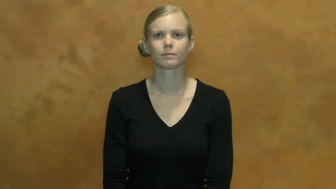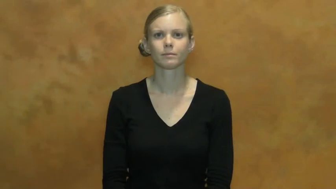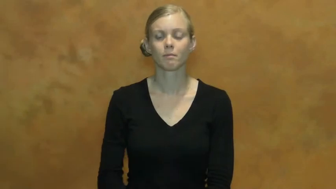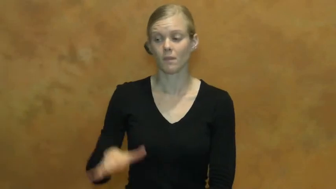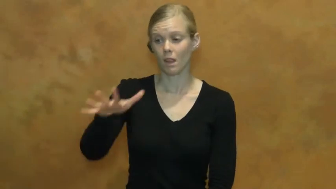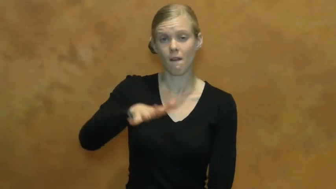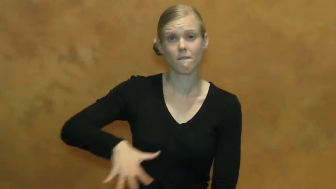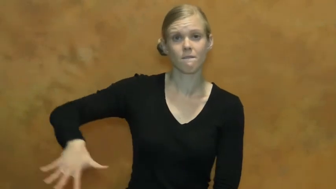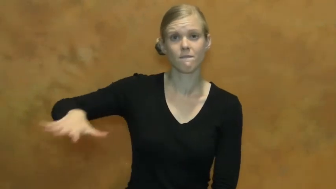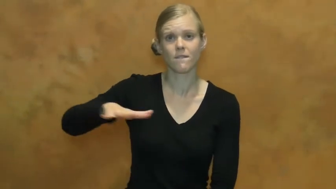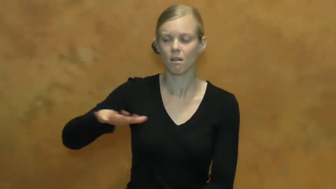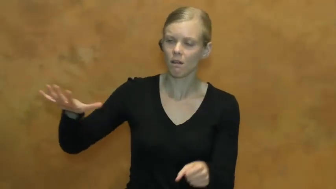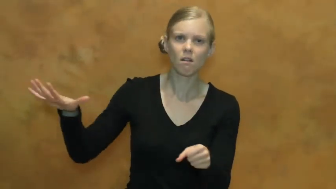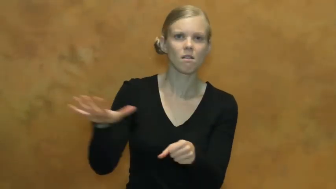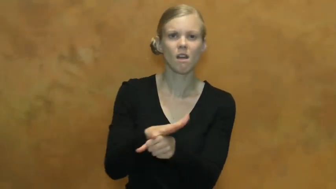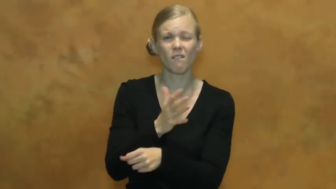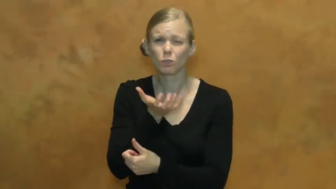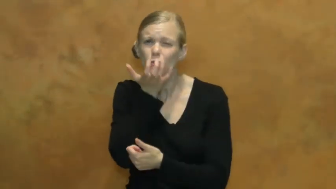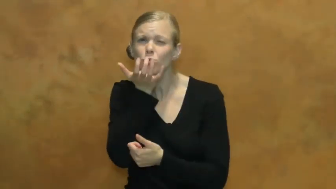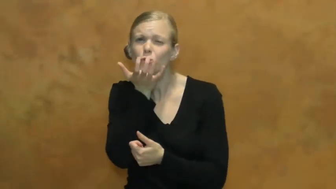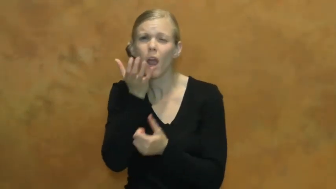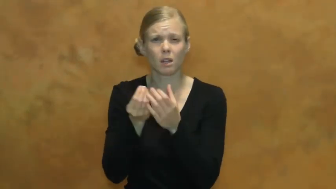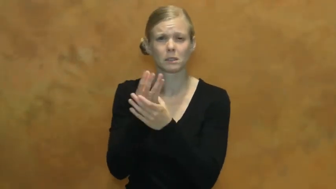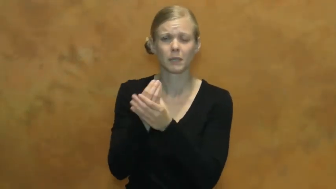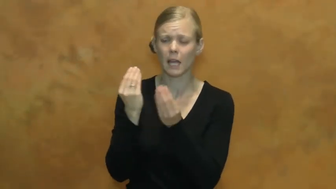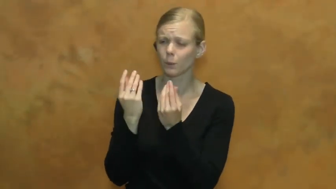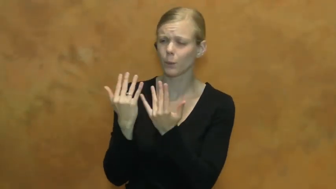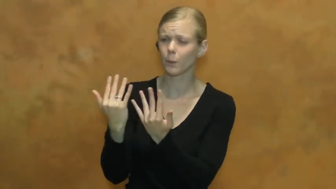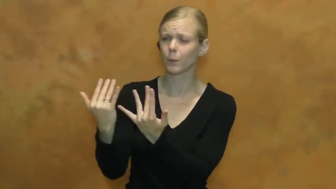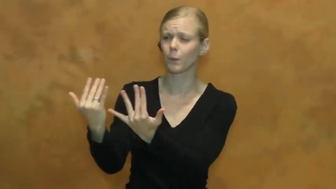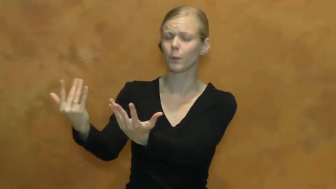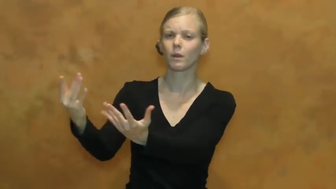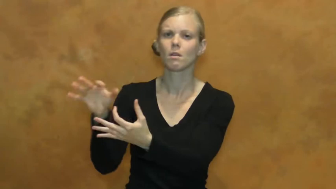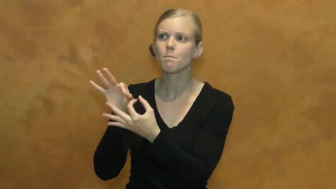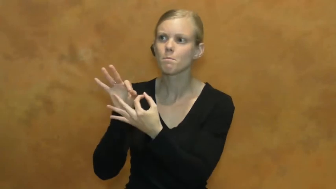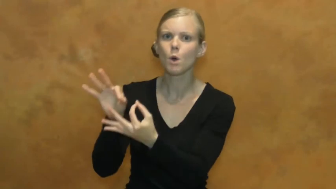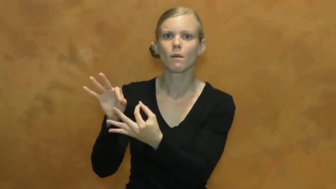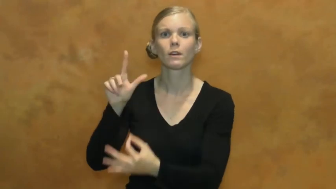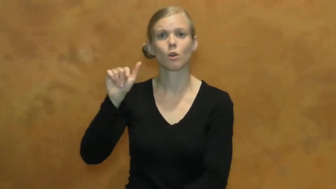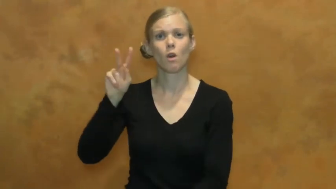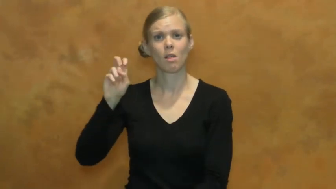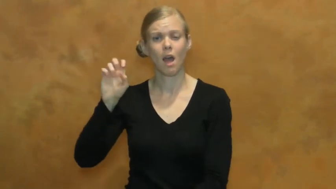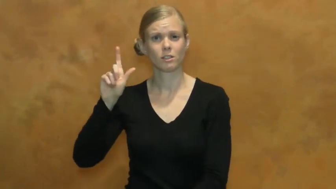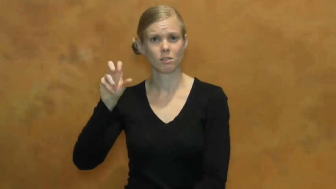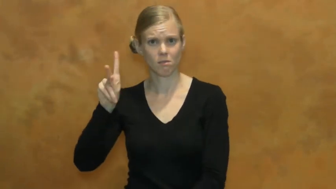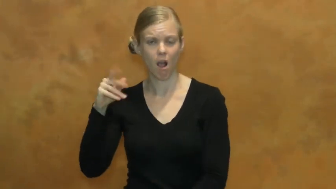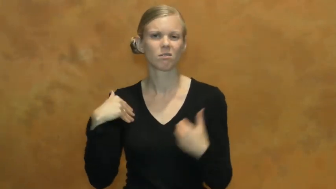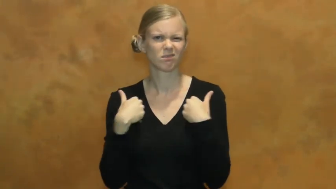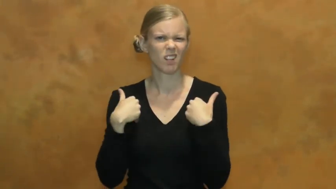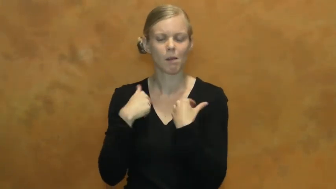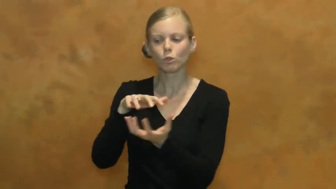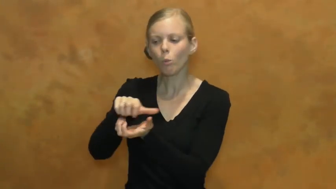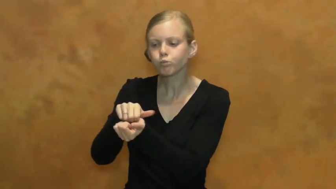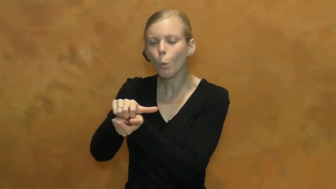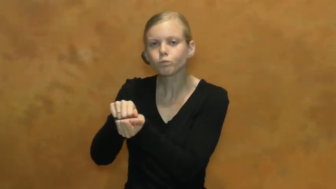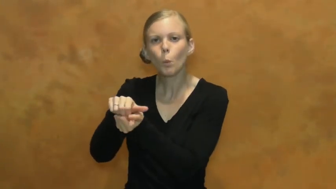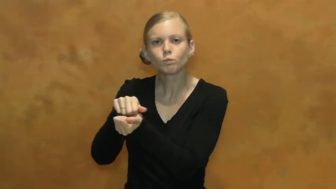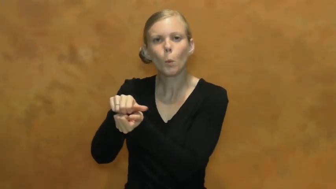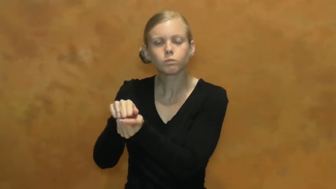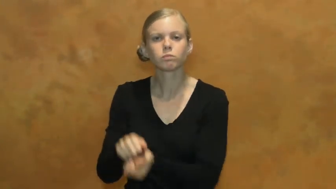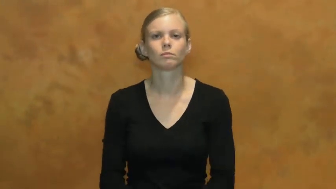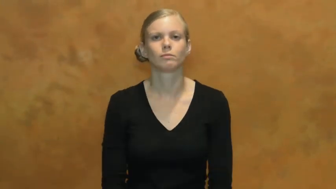grazing land